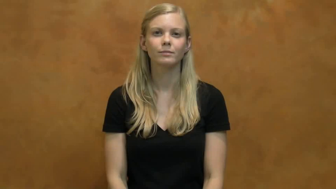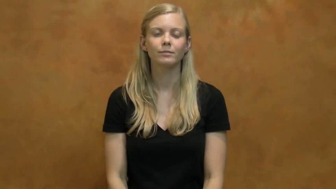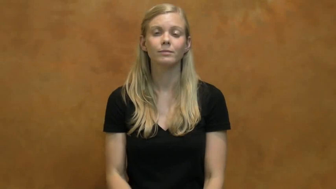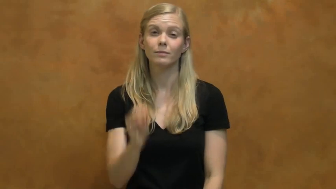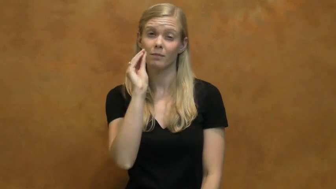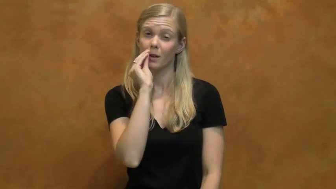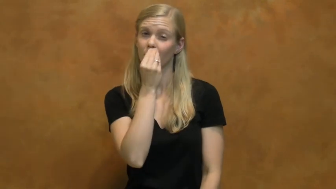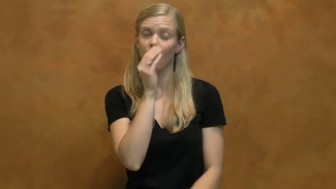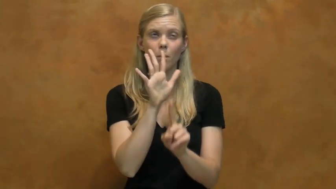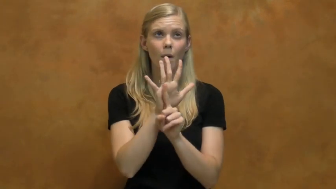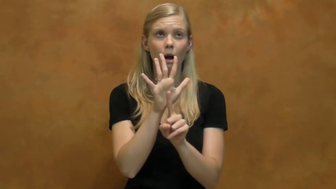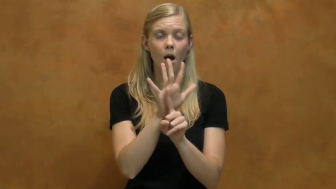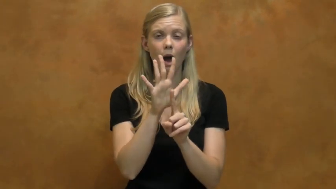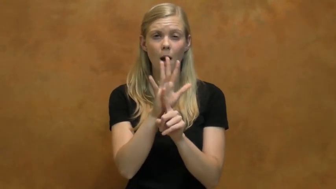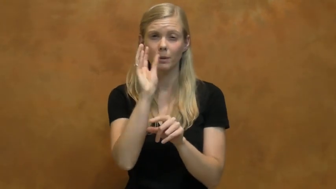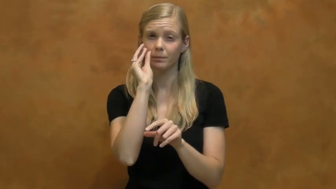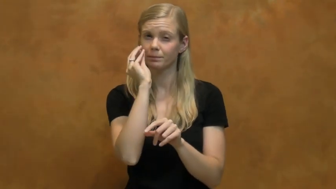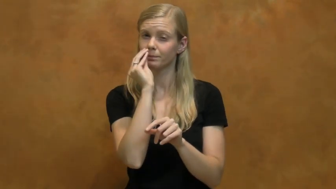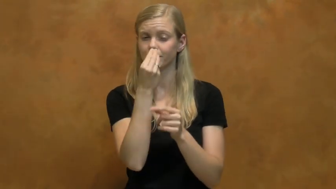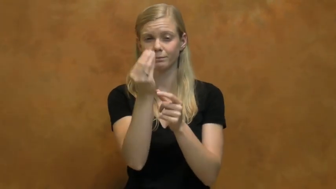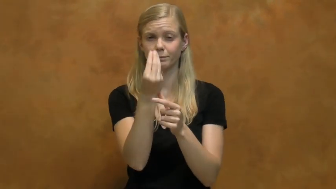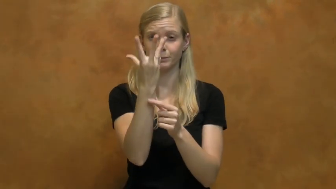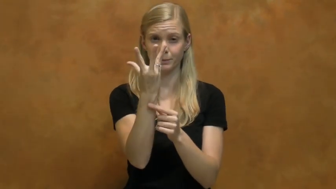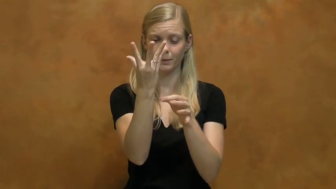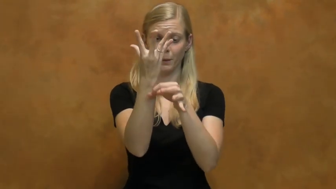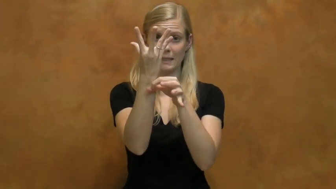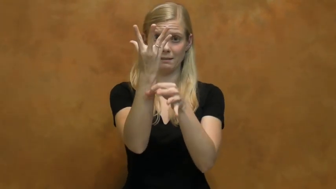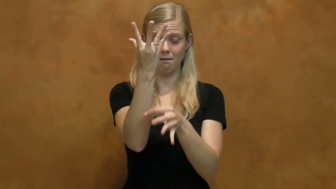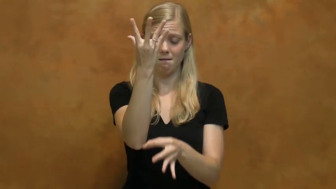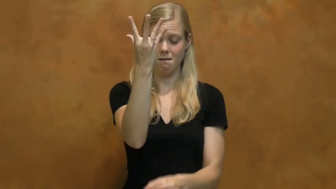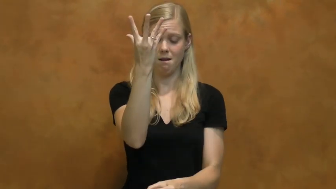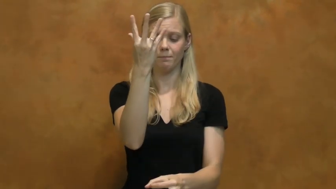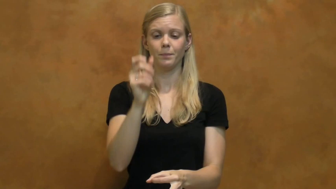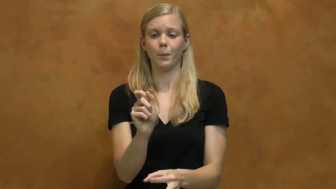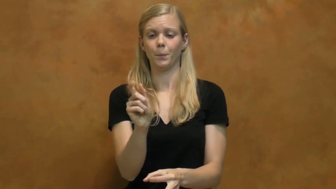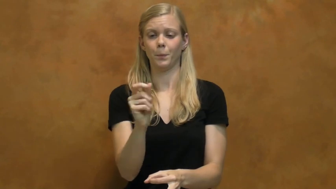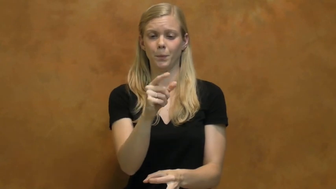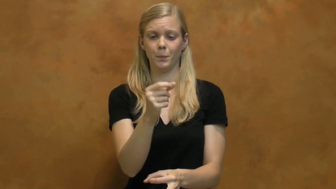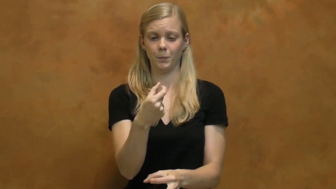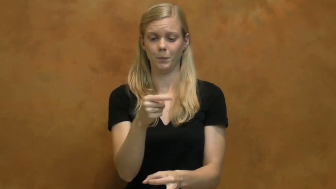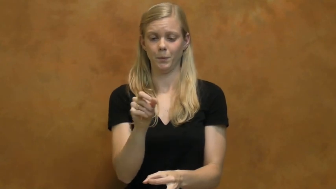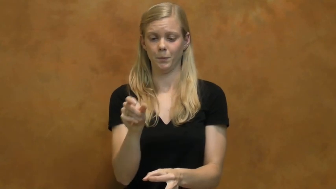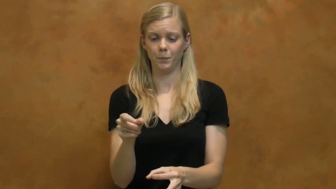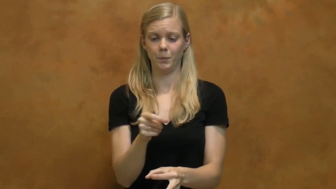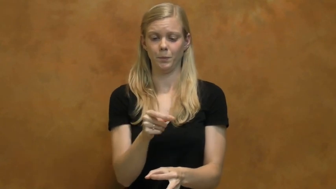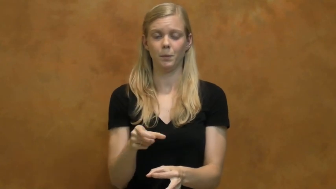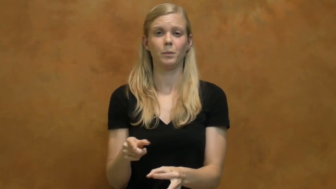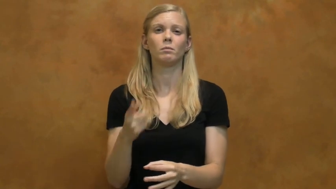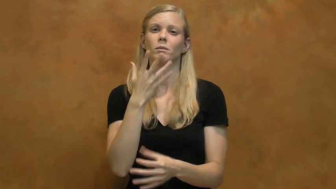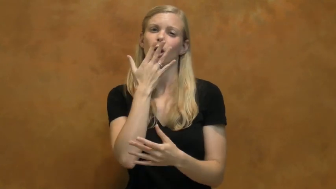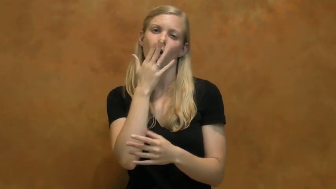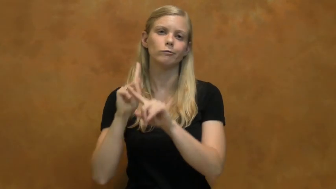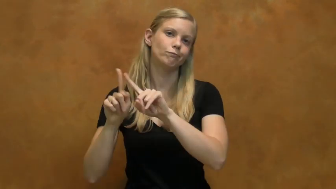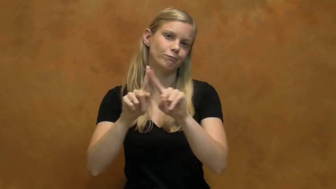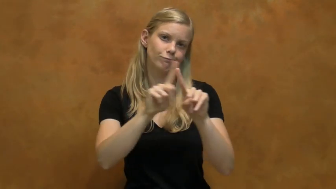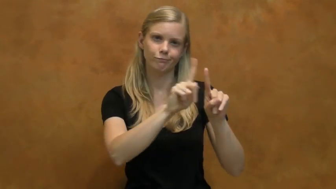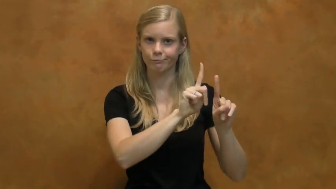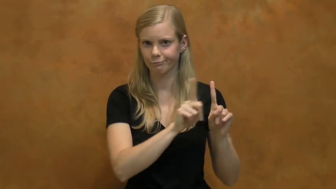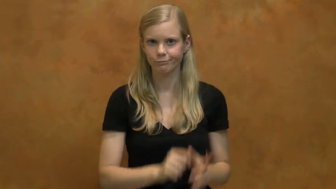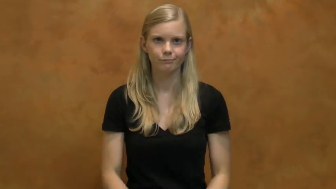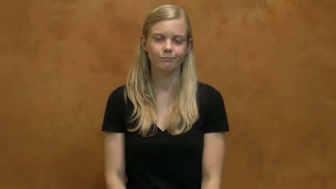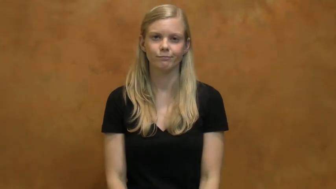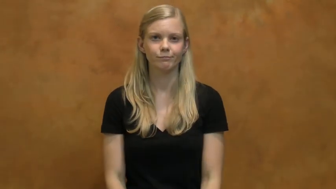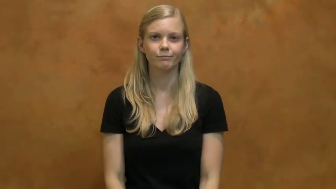rose-flower